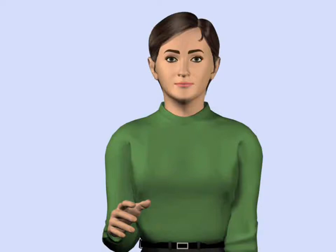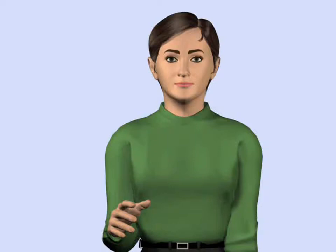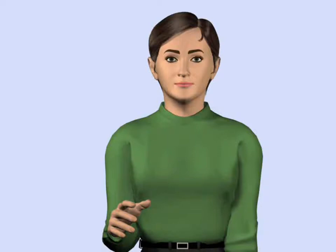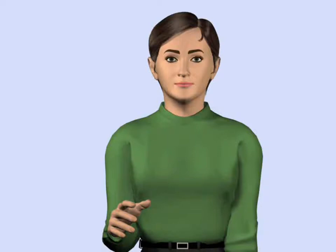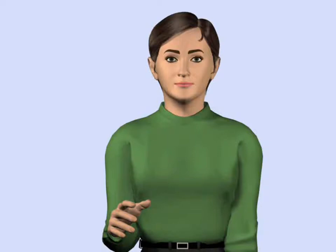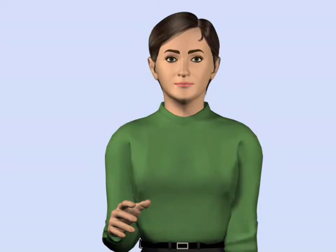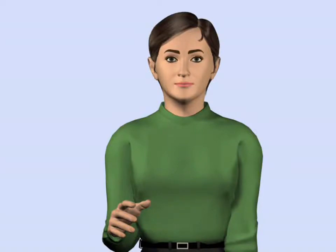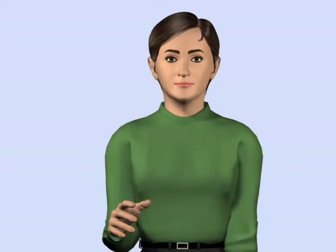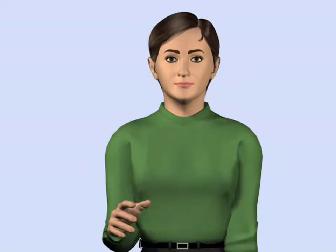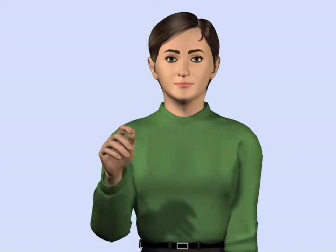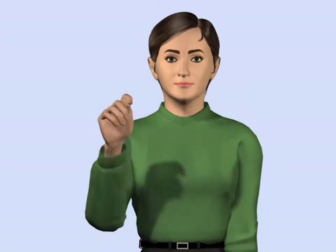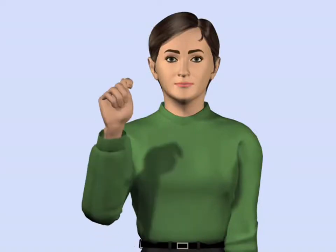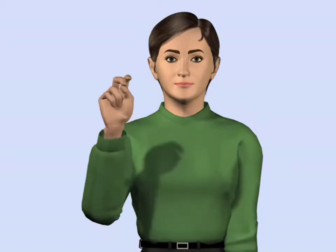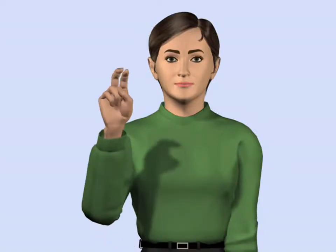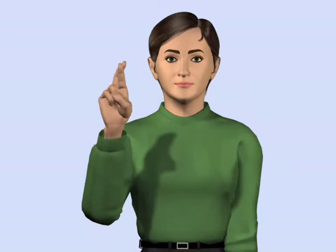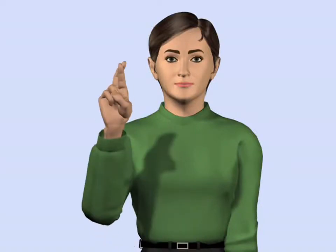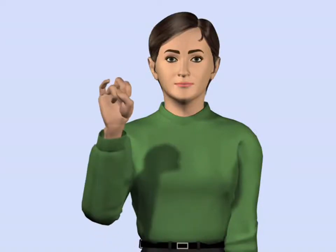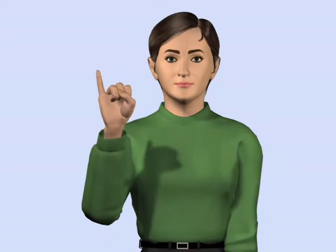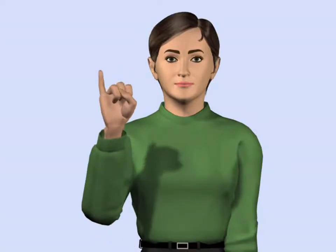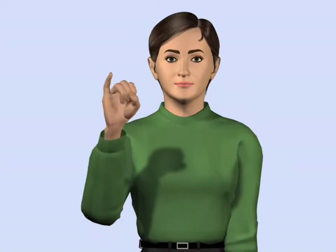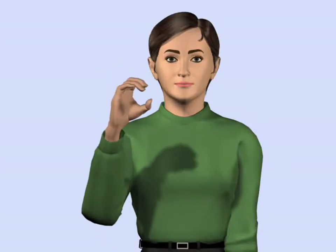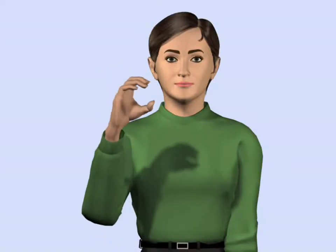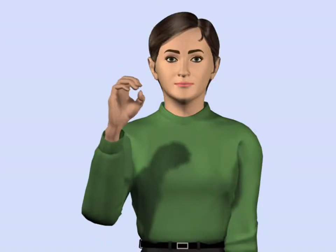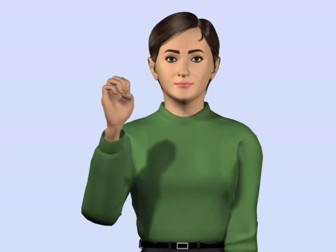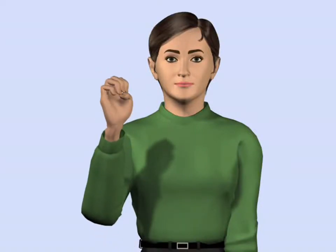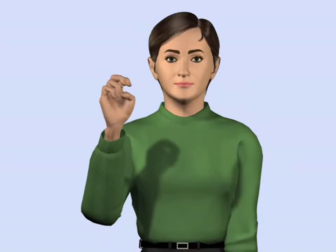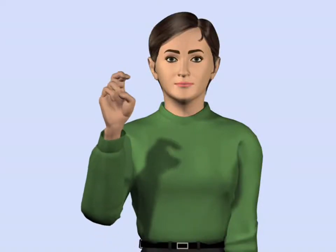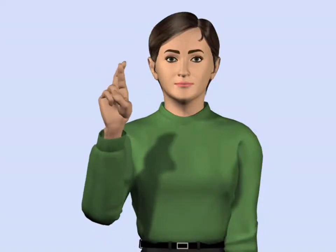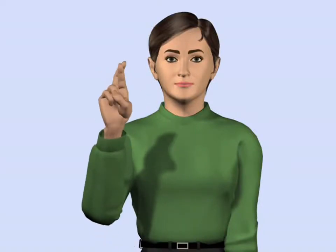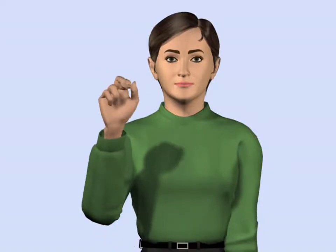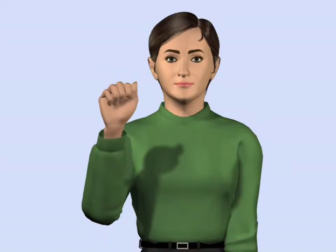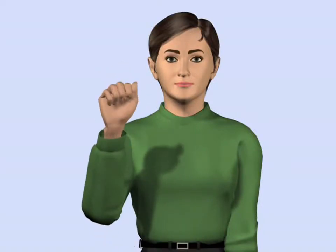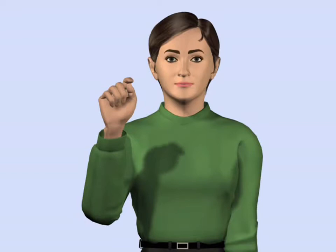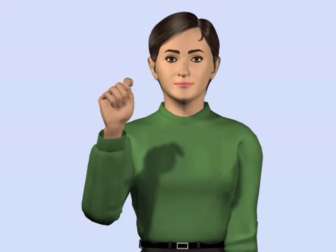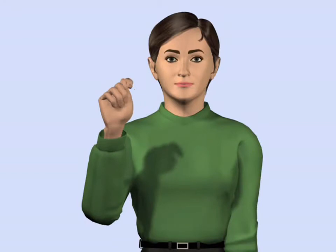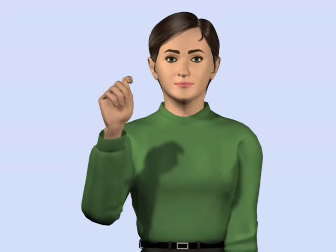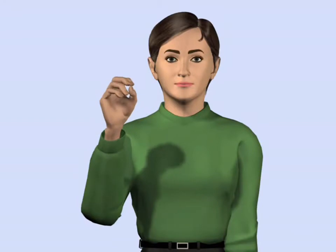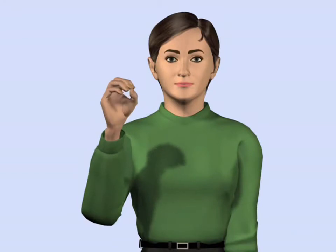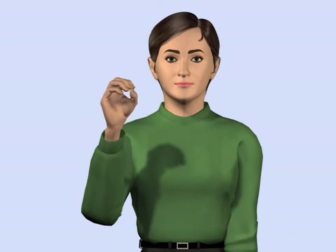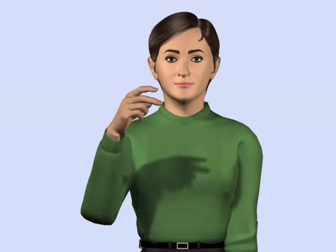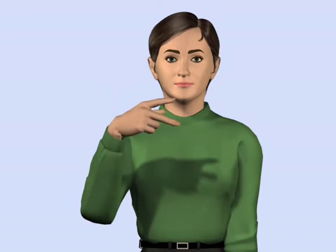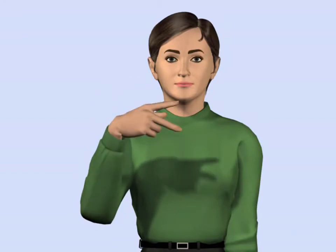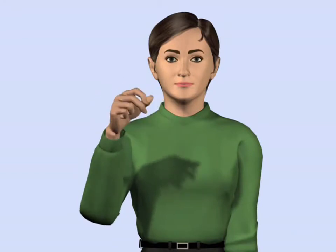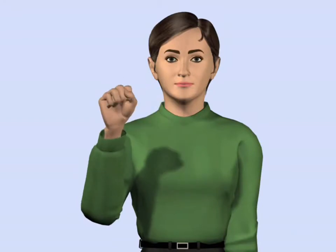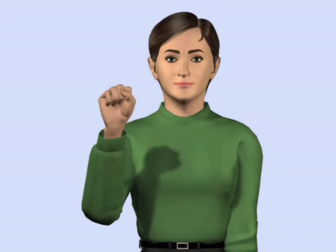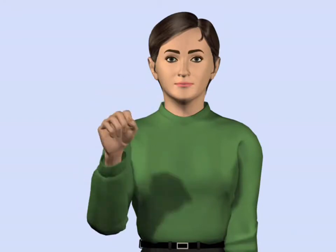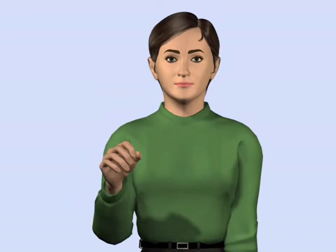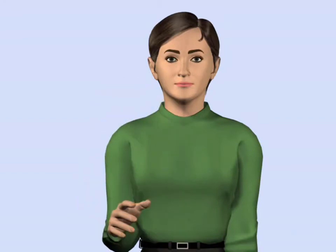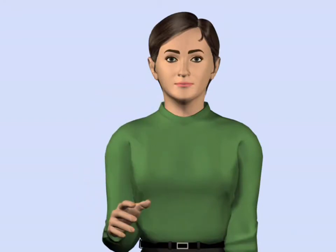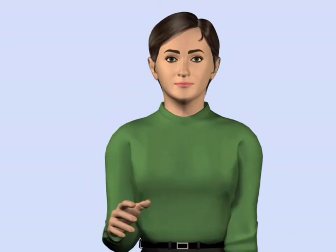triceratops